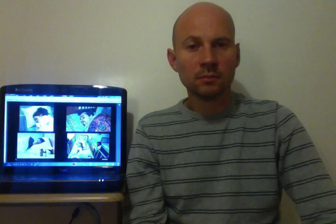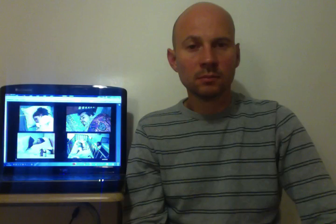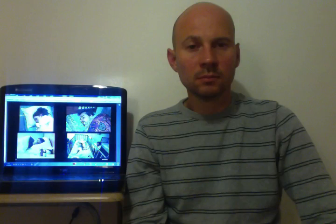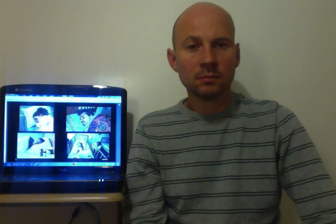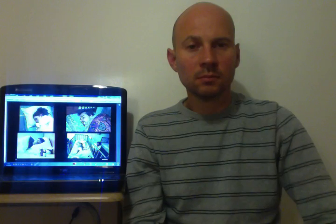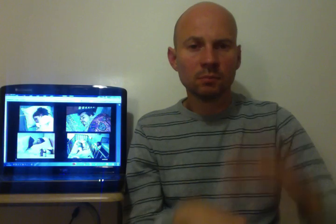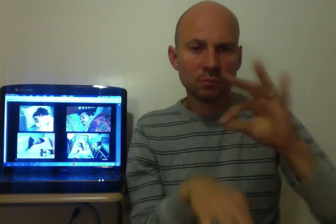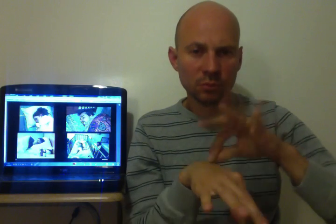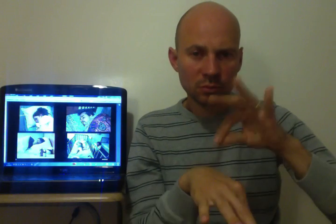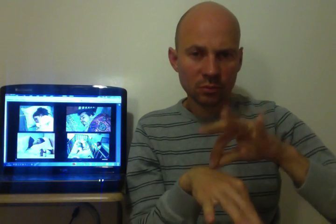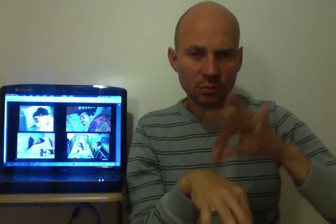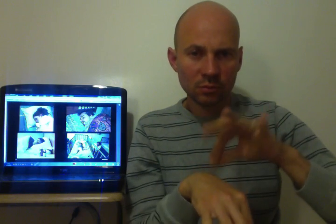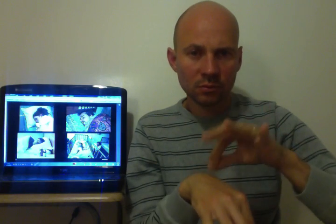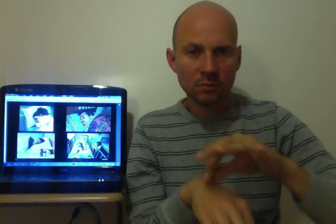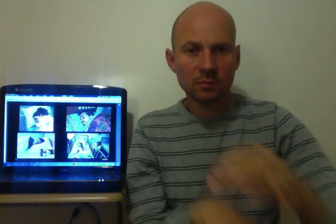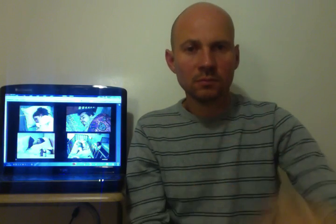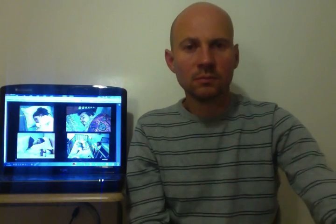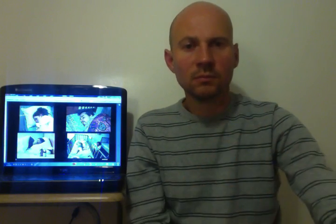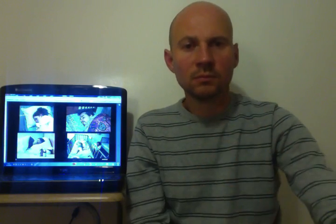sick